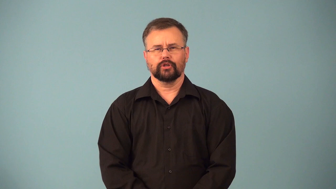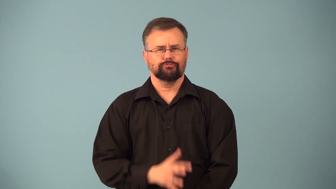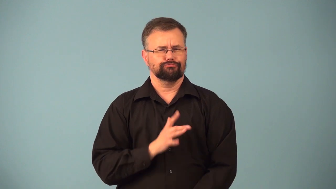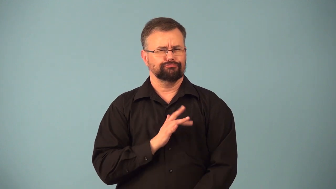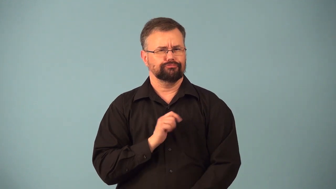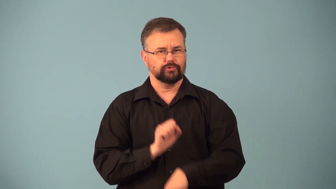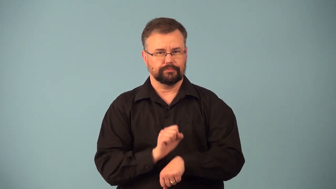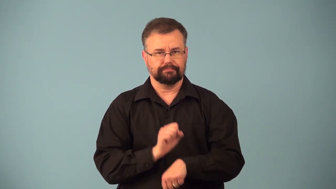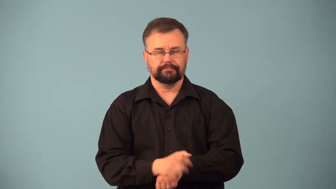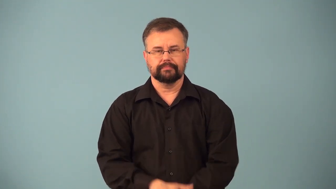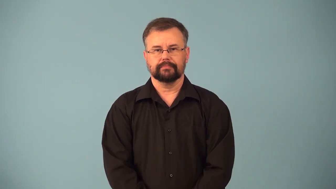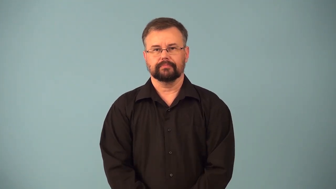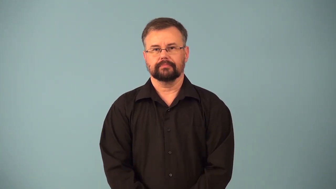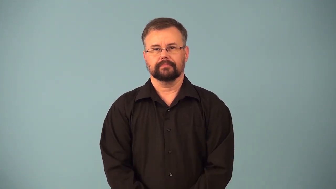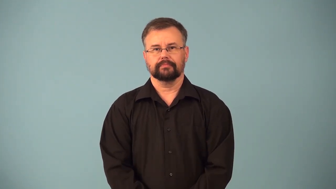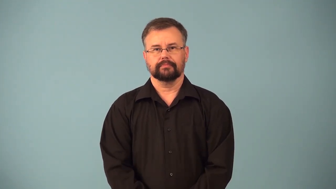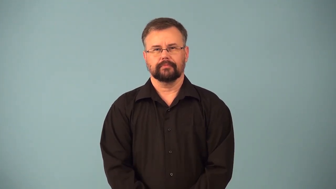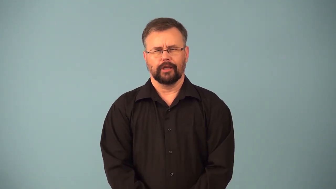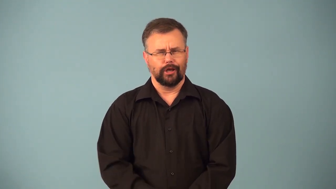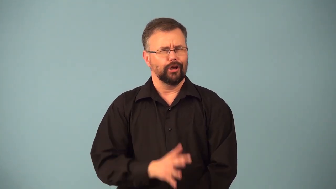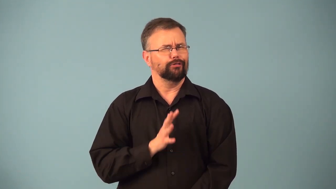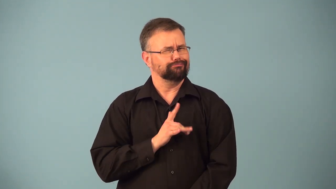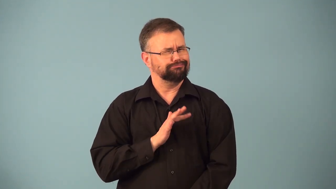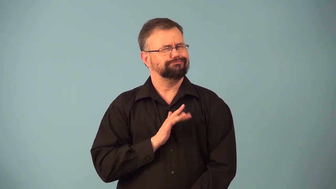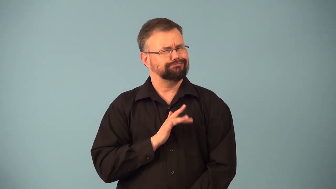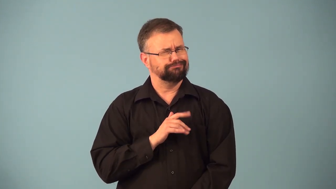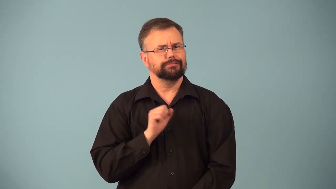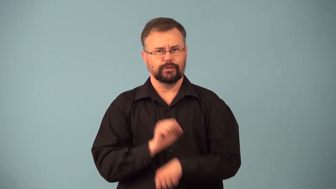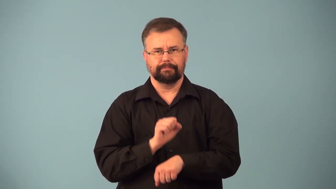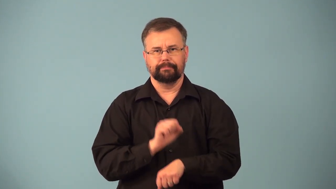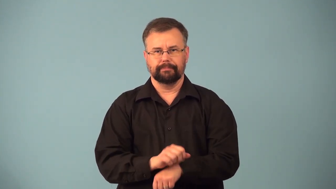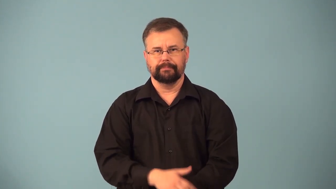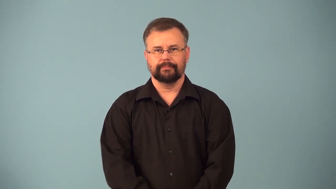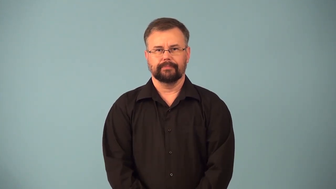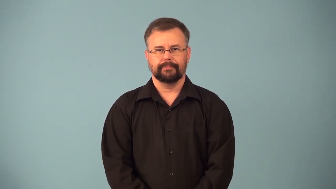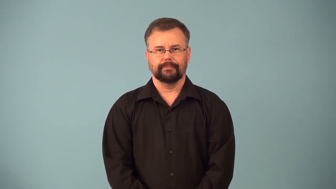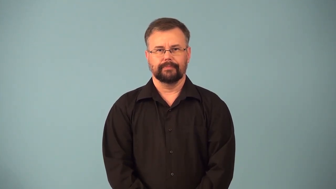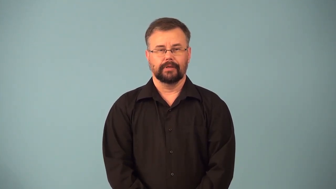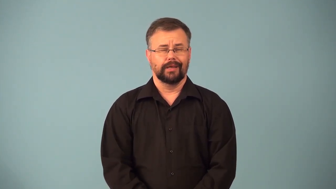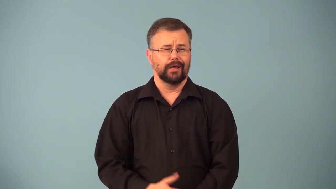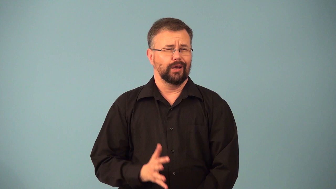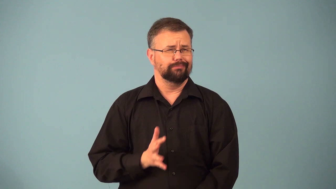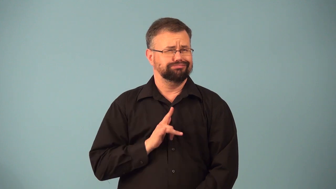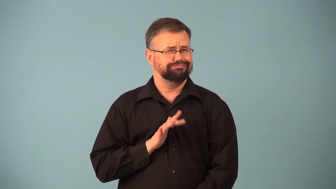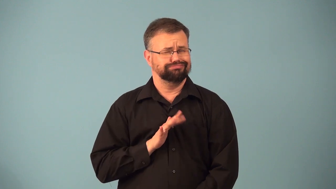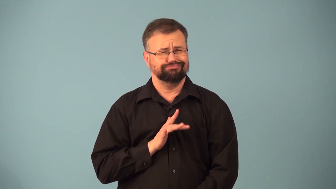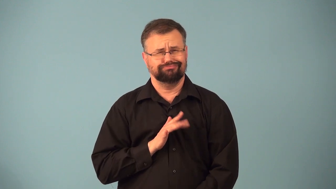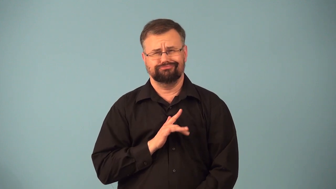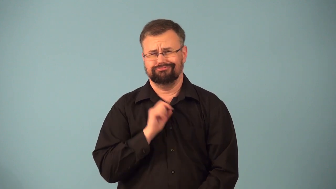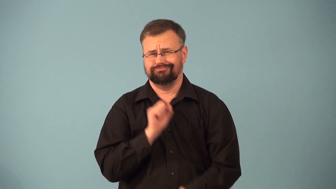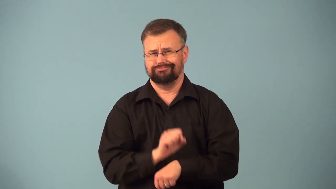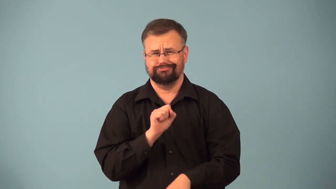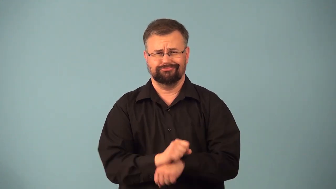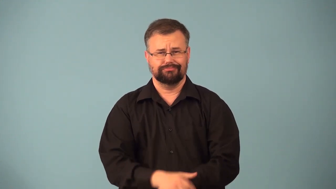plum,plummer,plummest